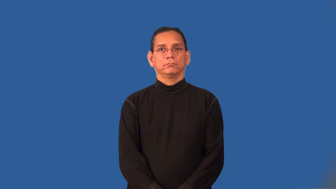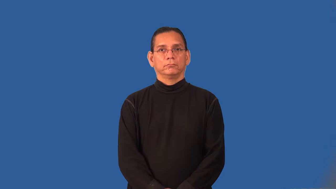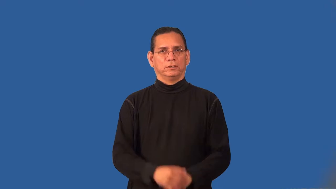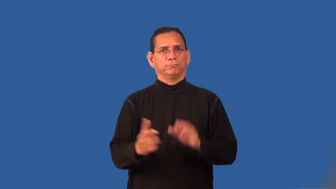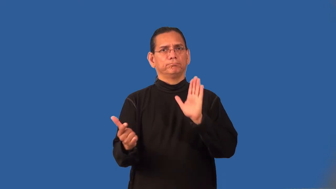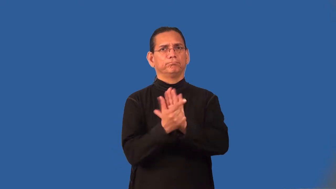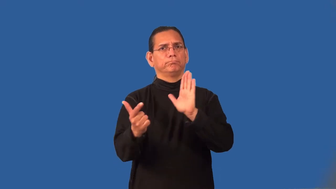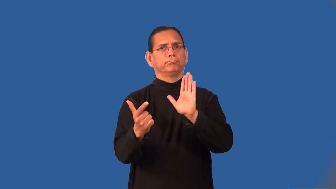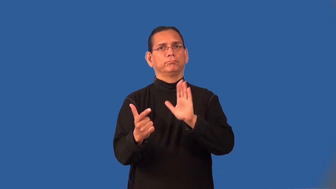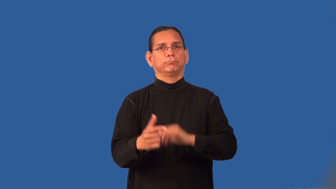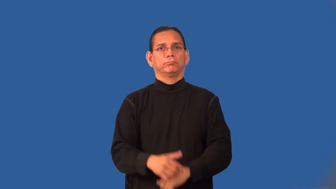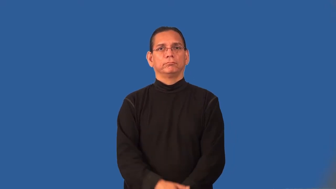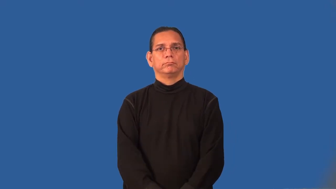prohibit-prevent